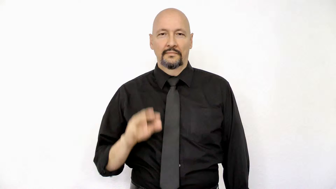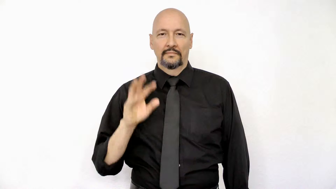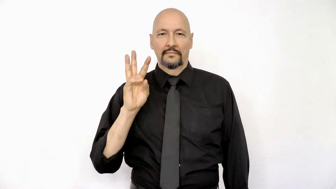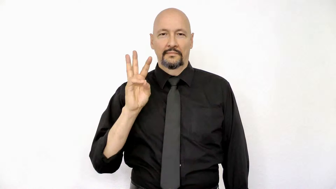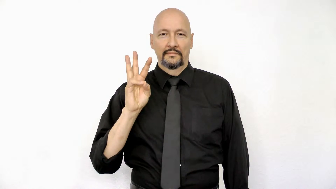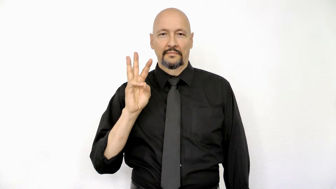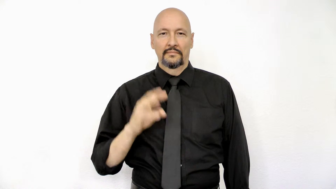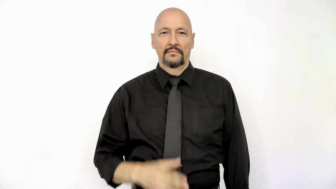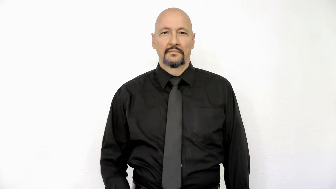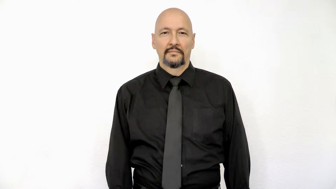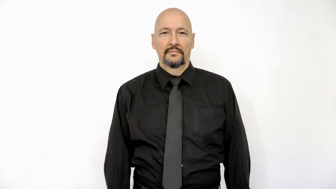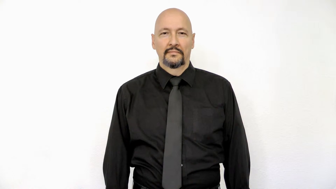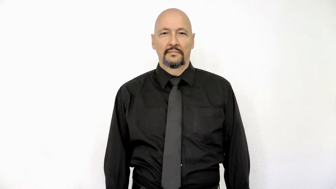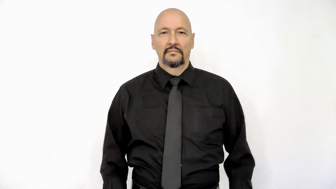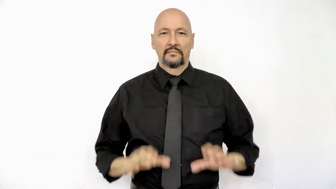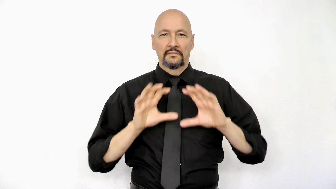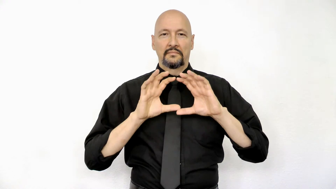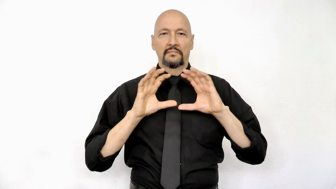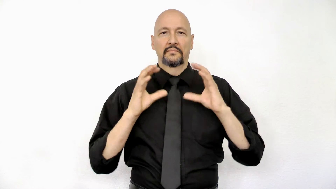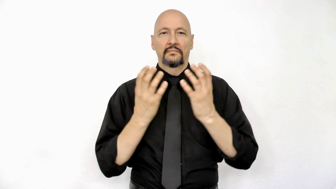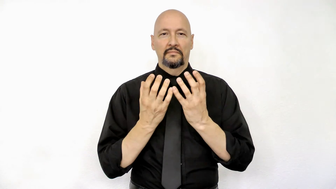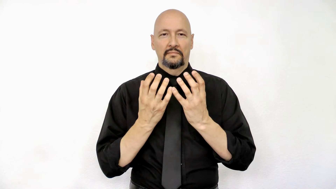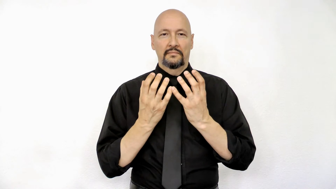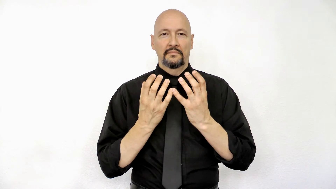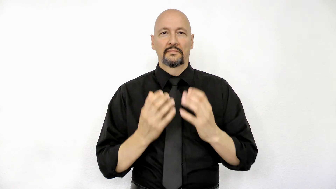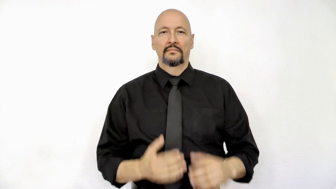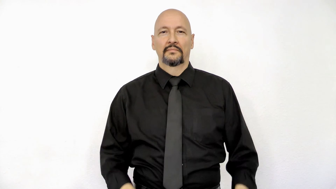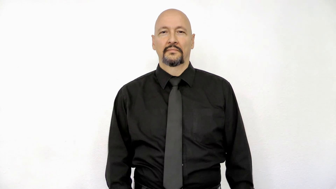group cluster